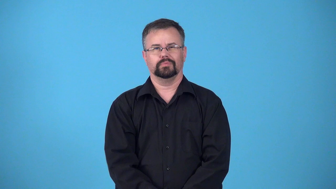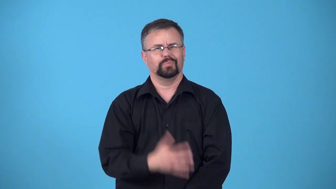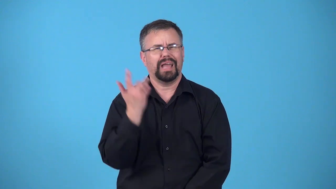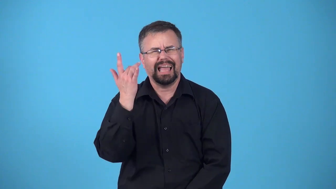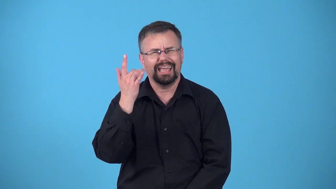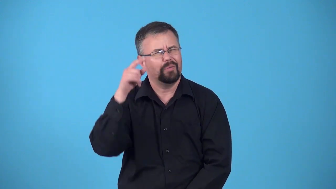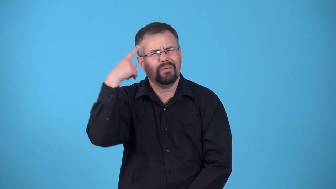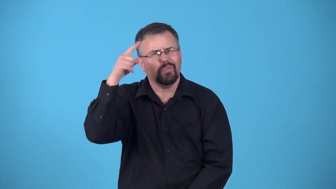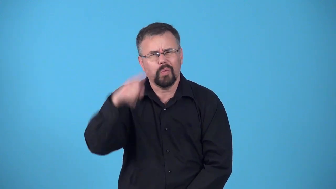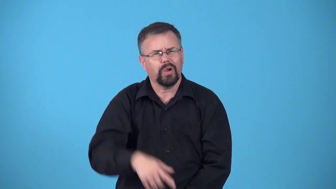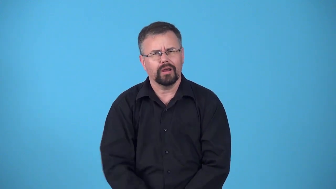why on god's green earth